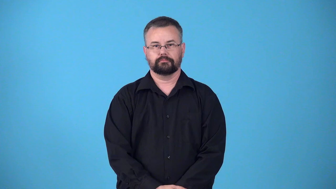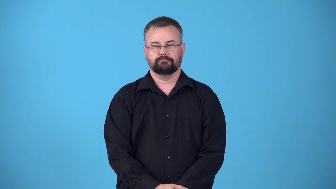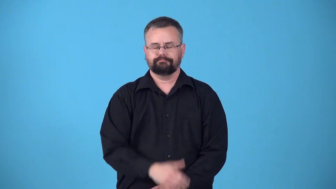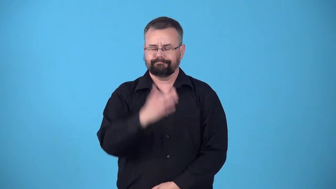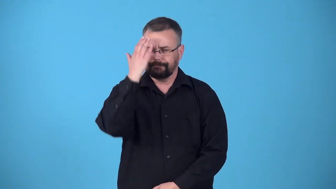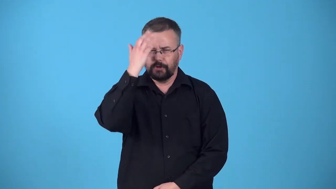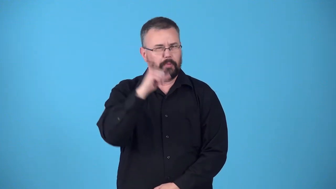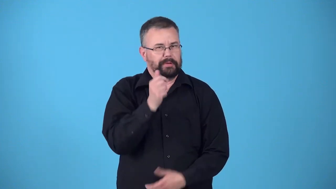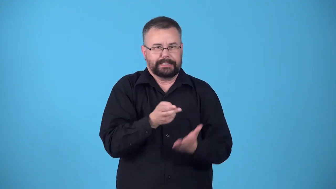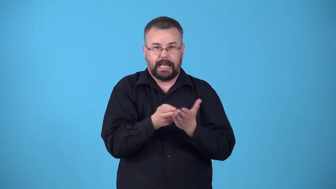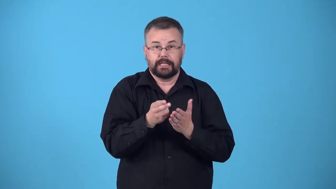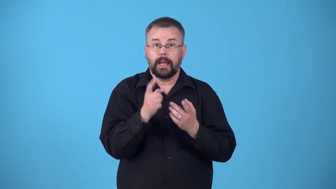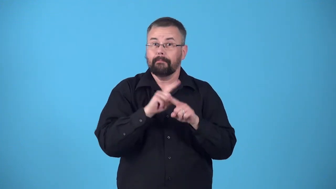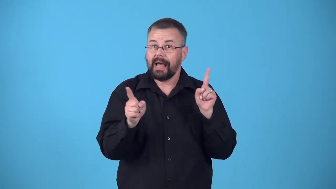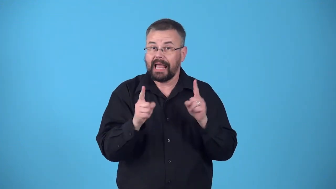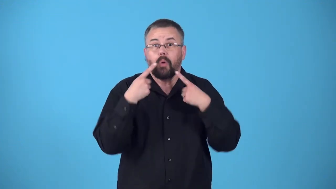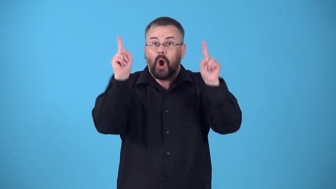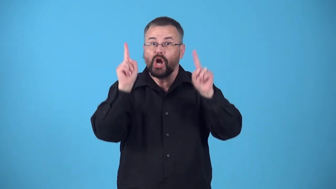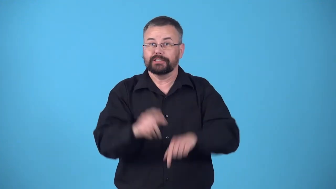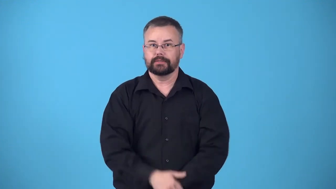ends justify the means